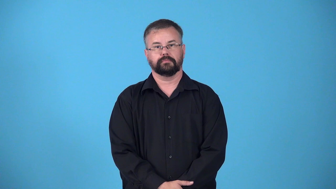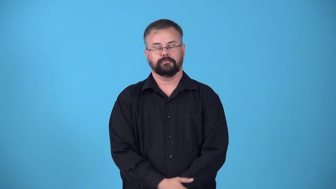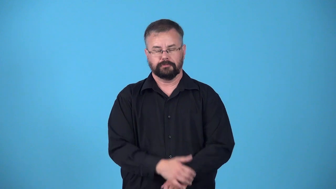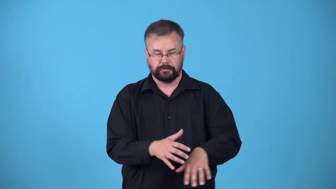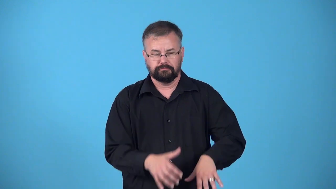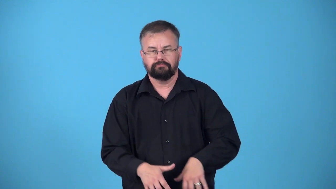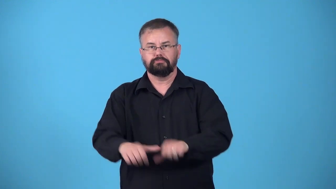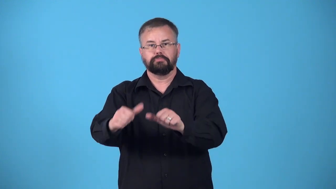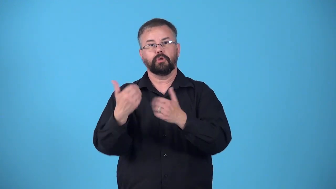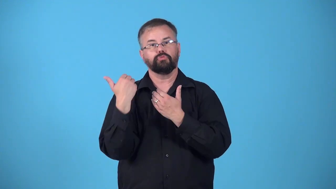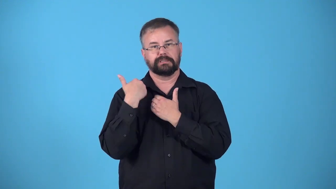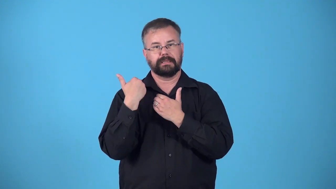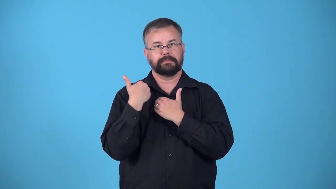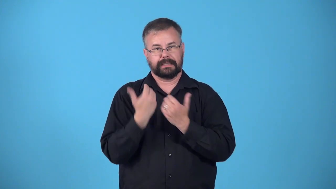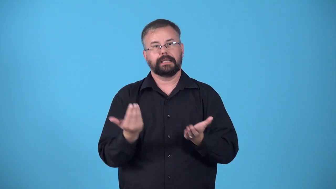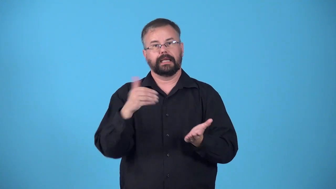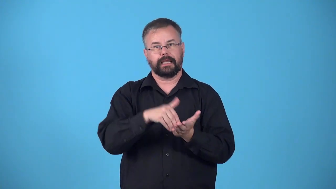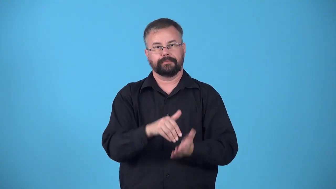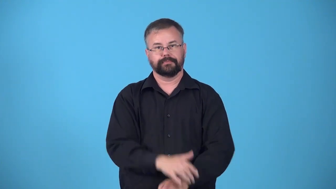fall back on